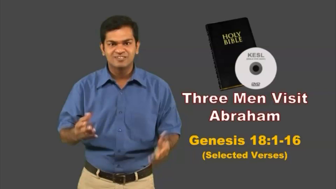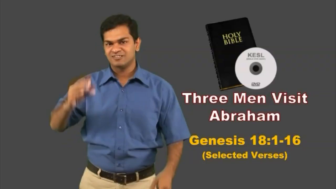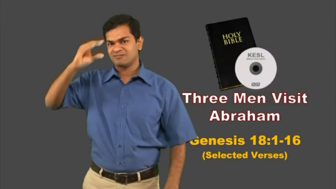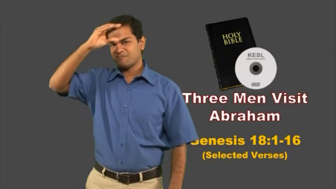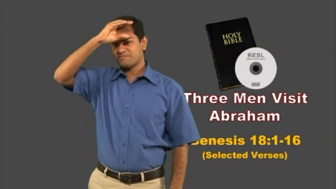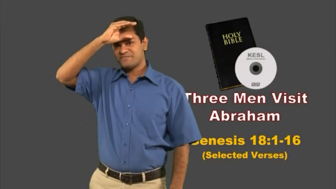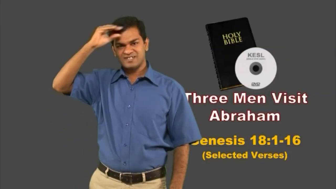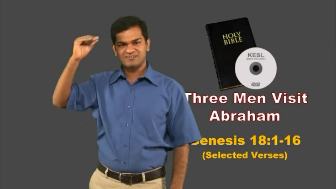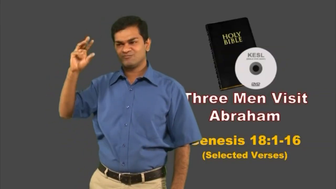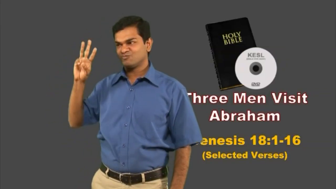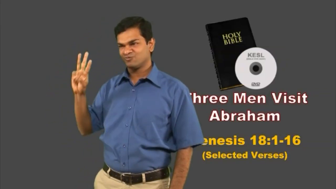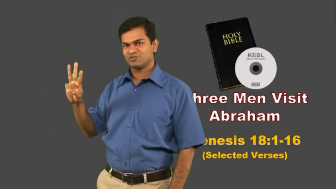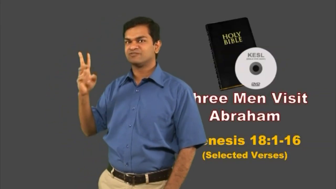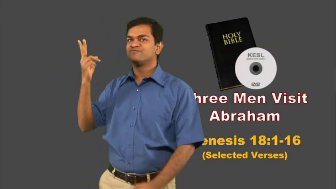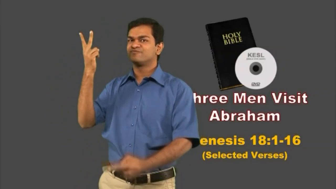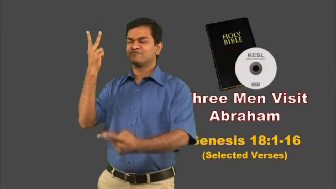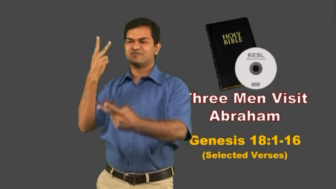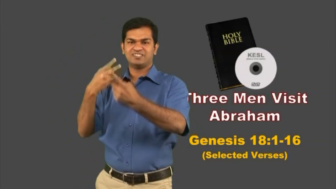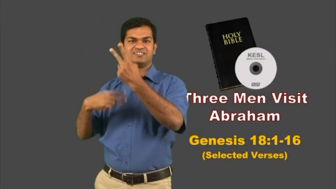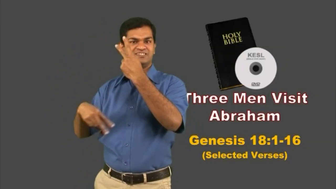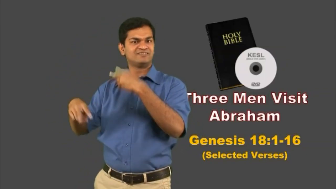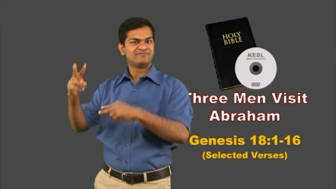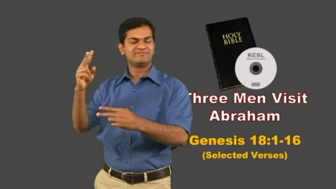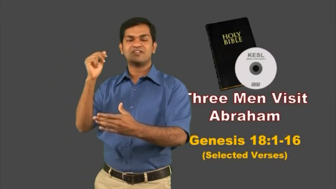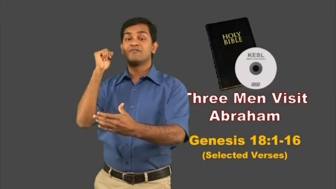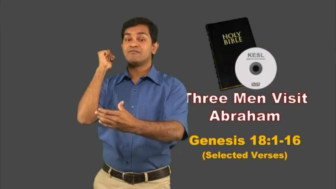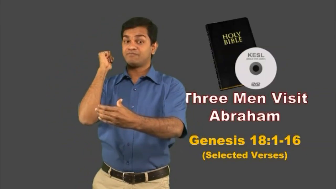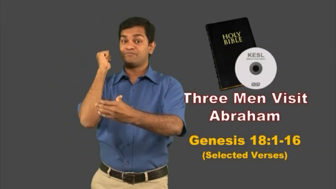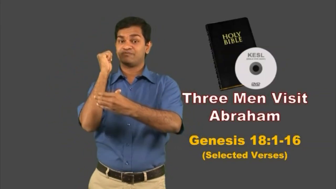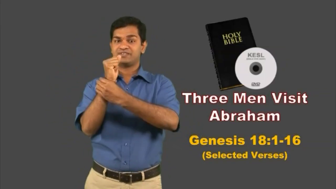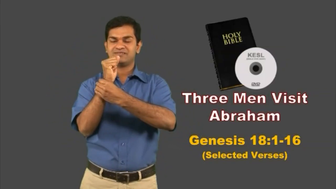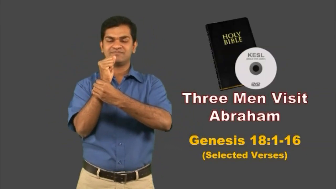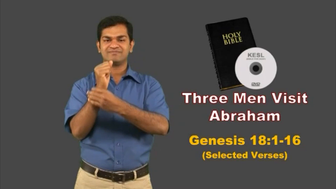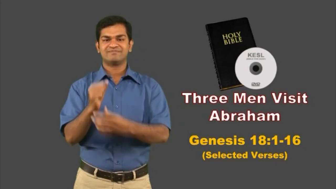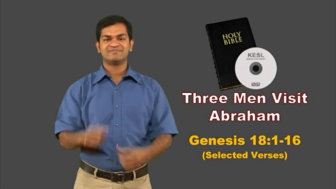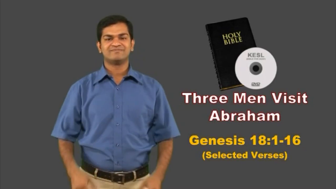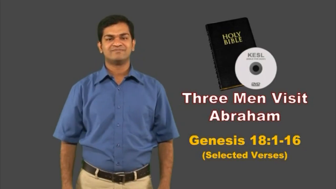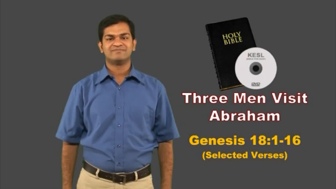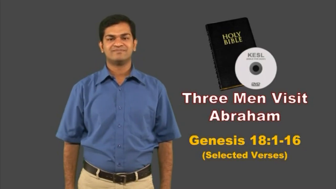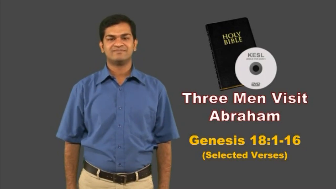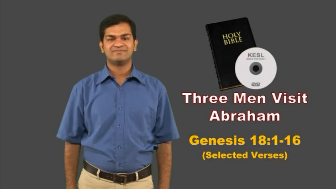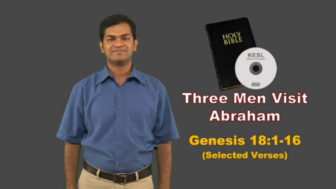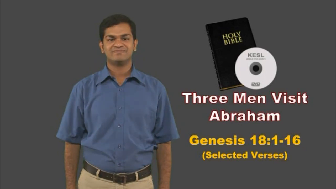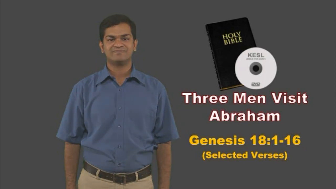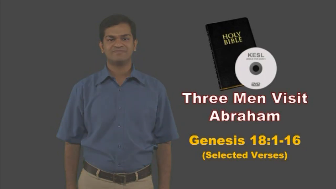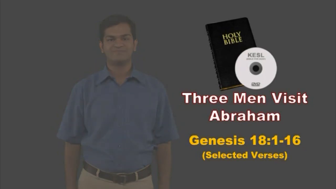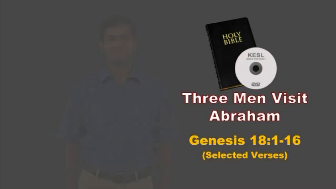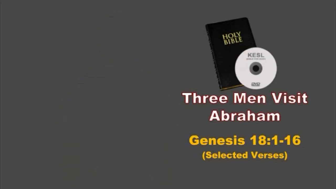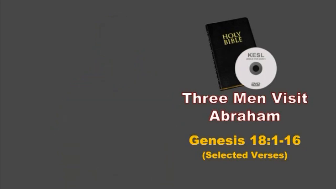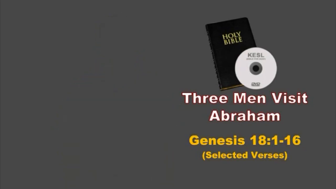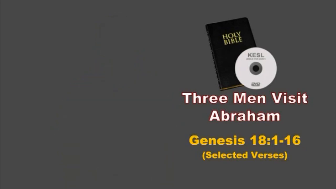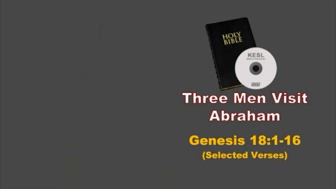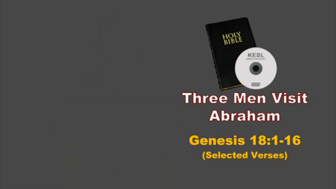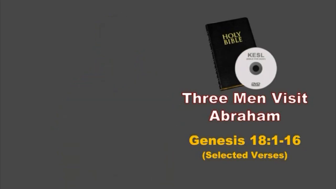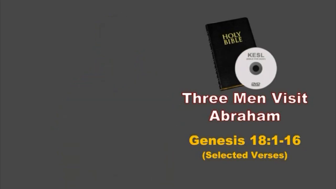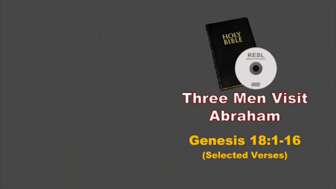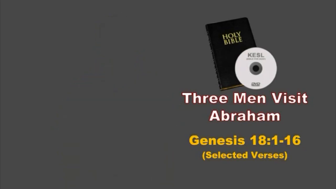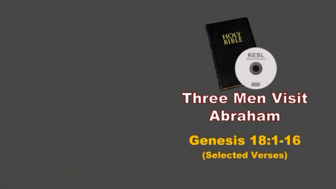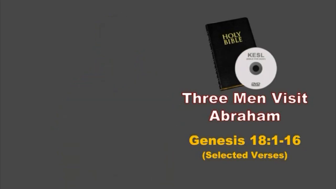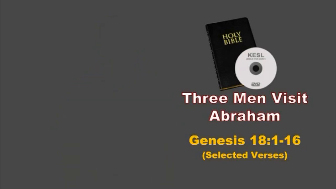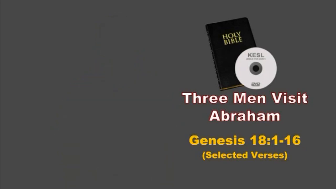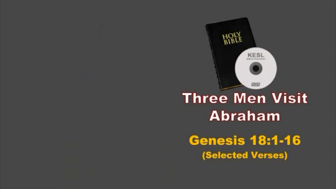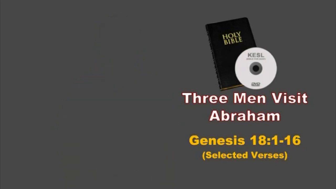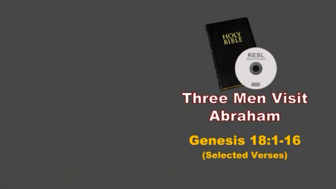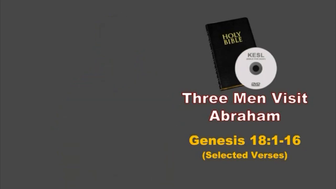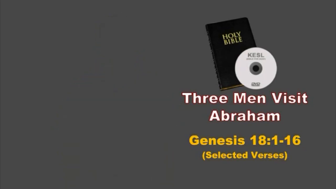Three Men Visit Abraham